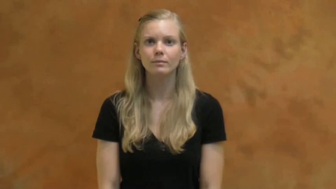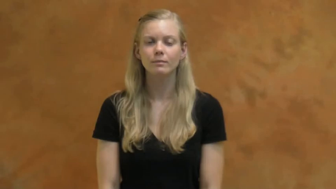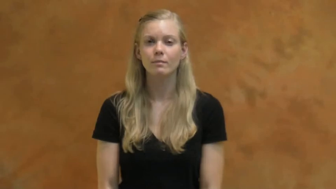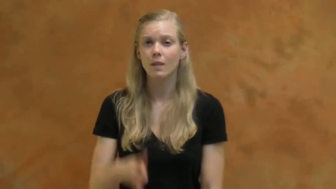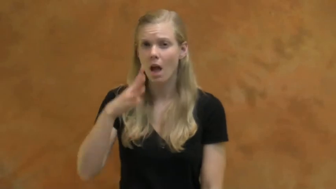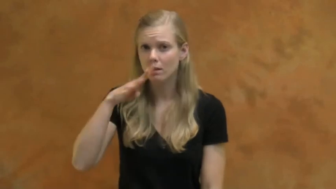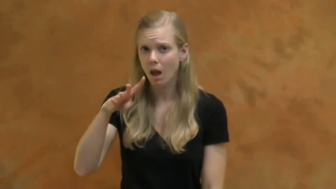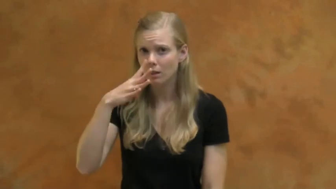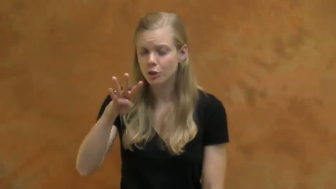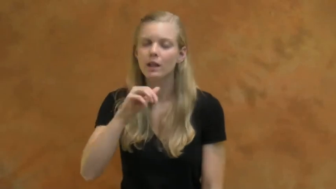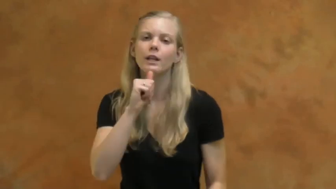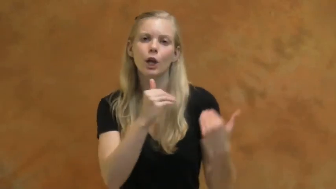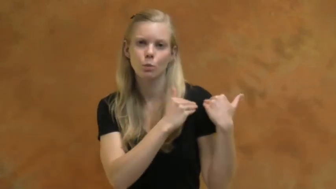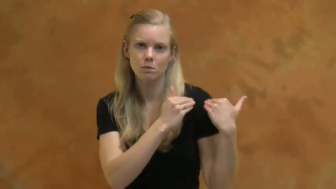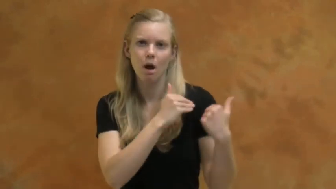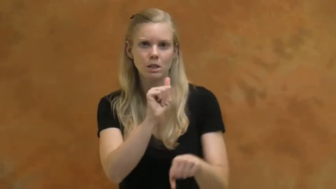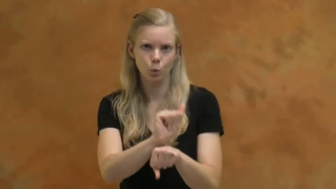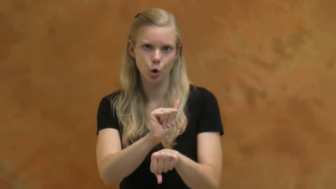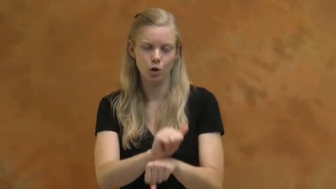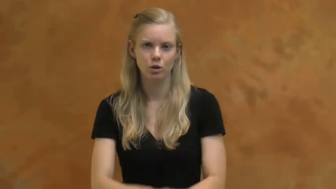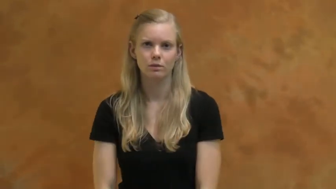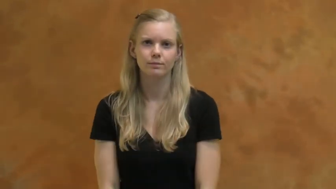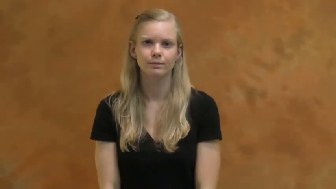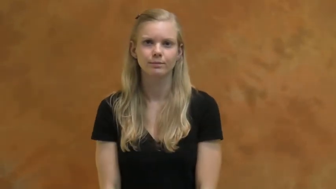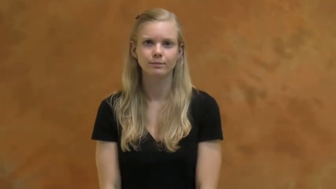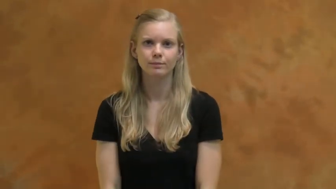malpractice